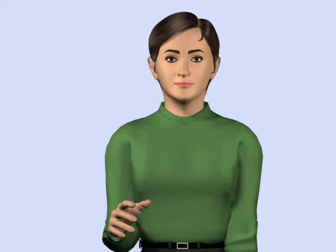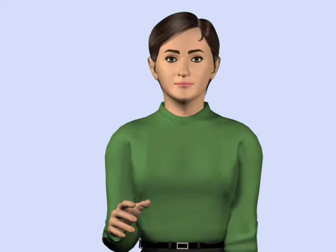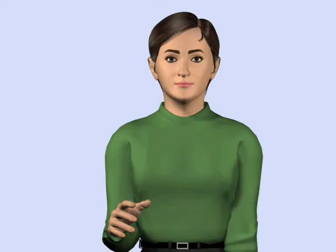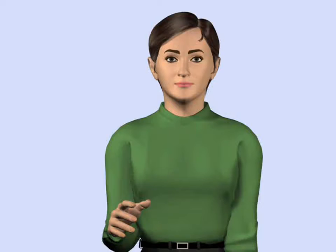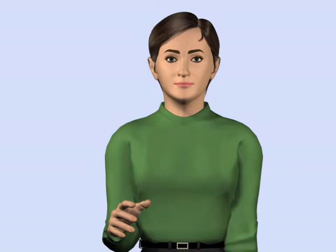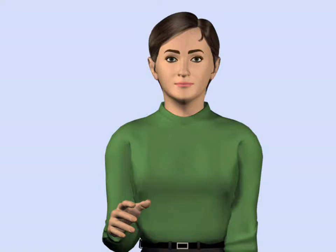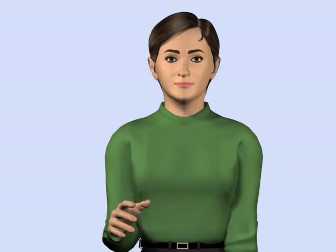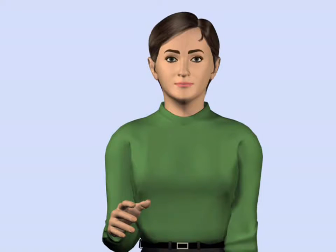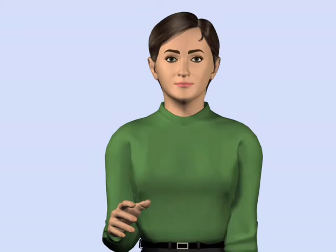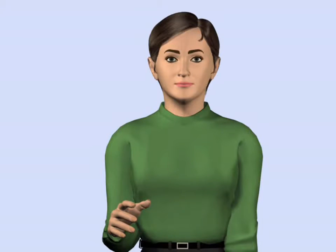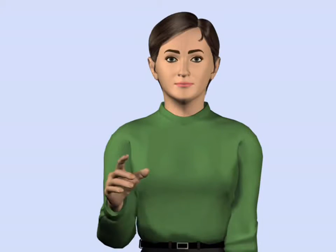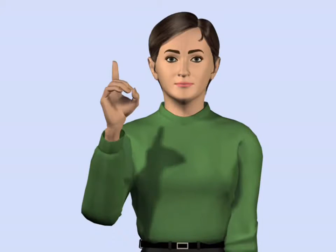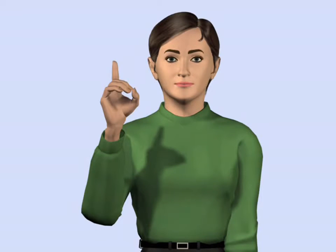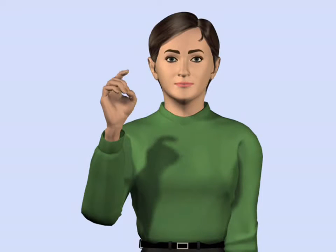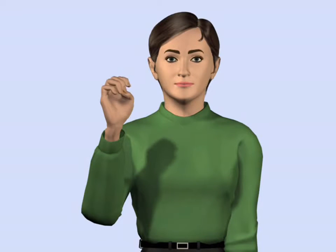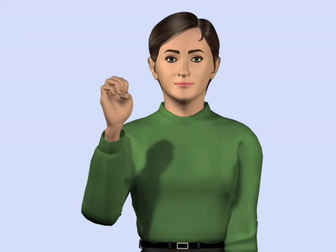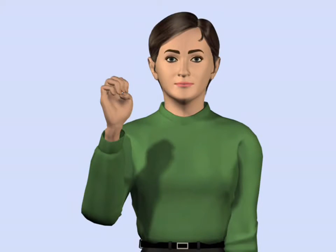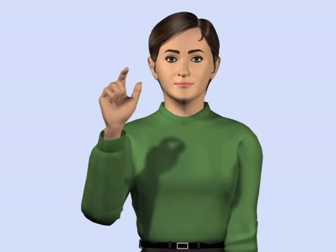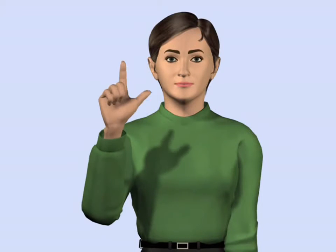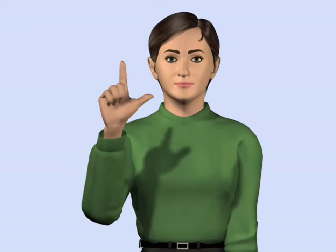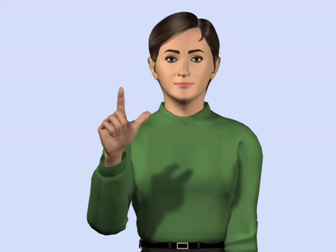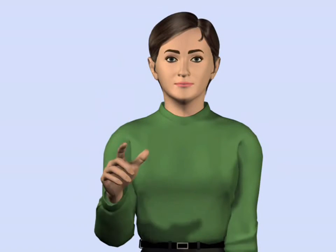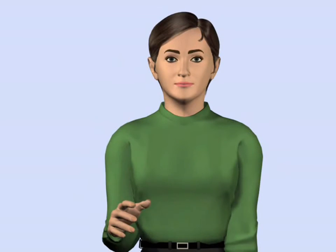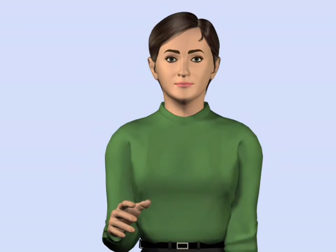Delaware